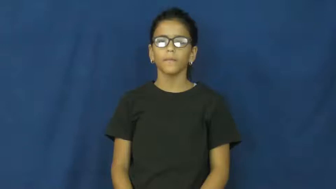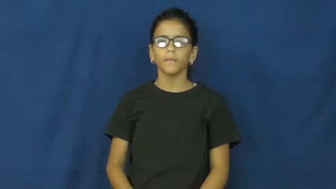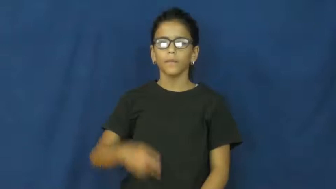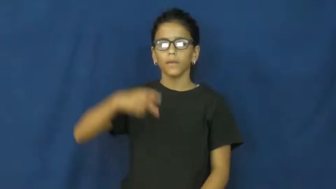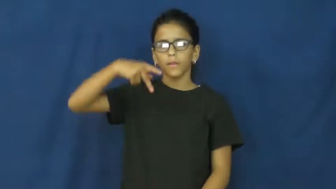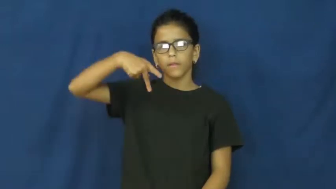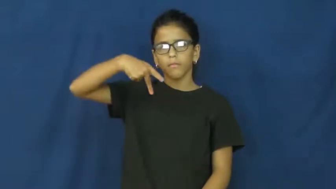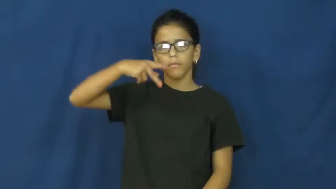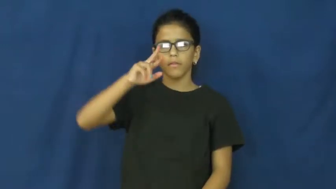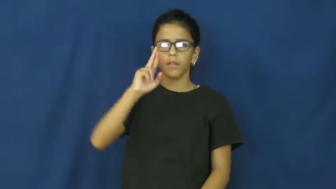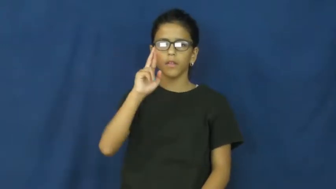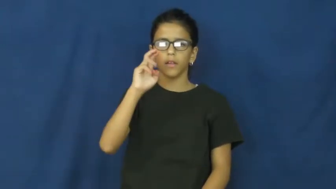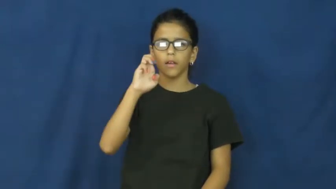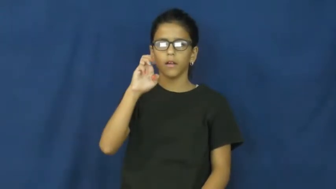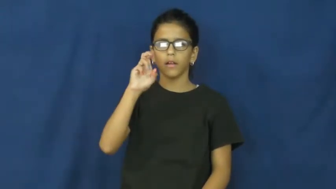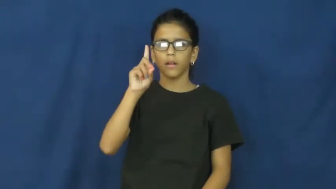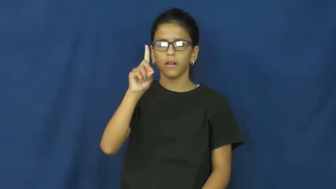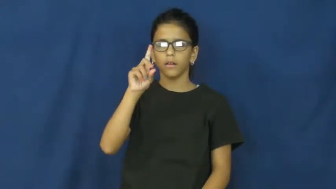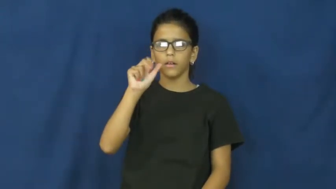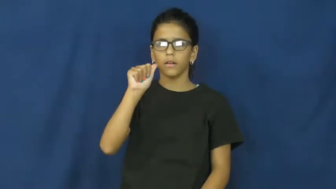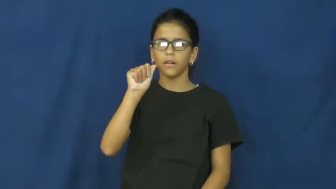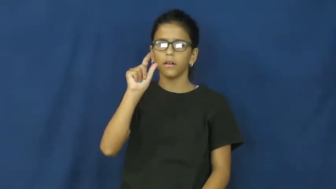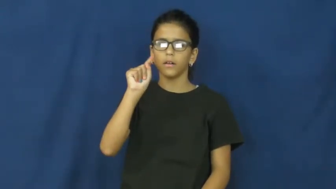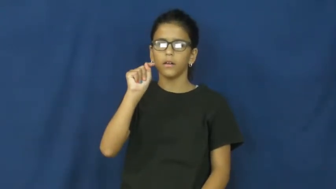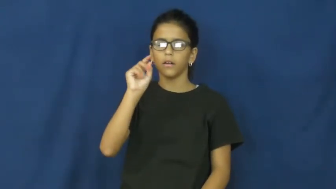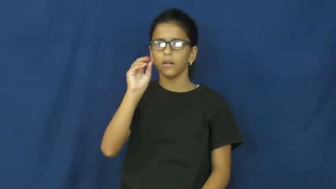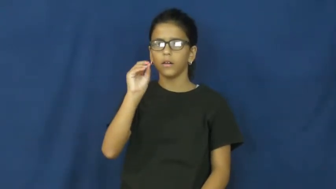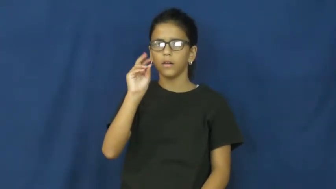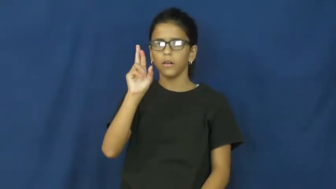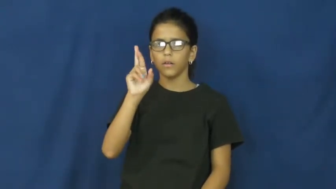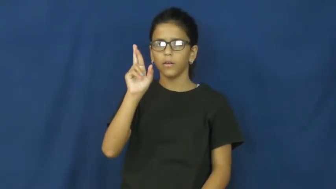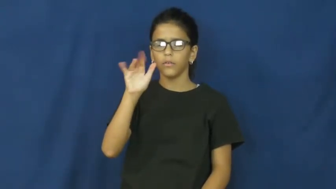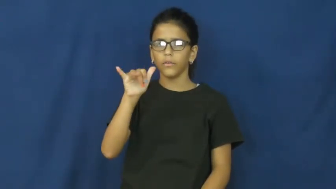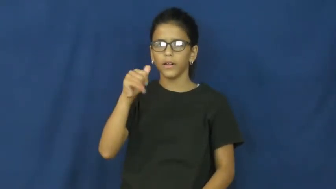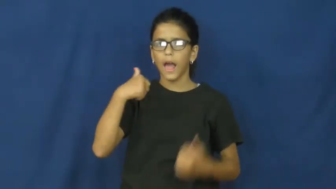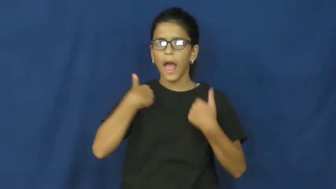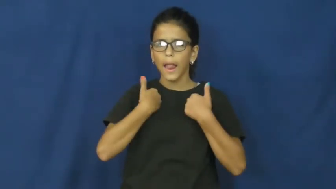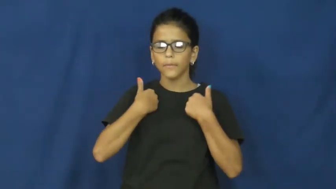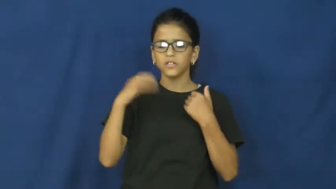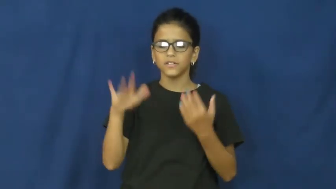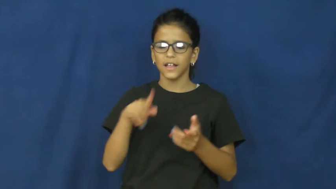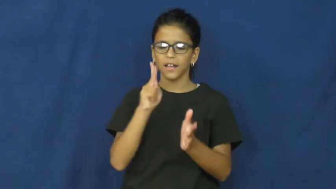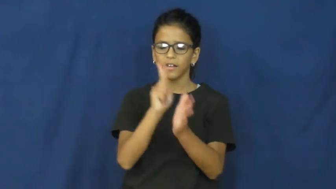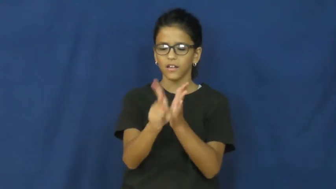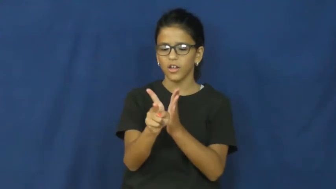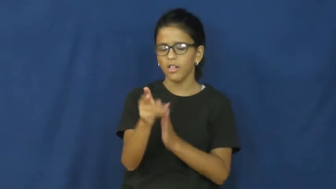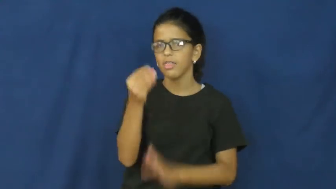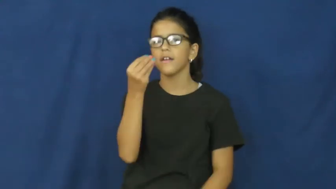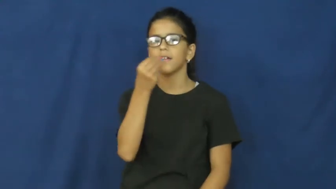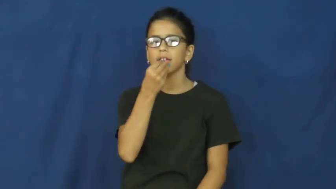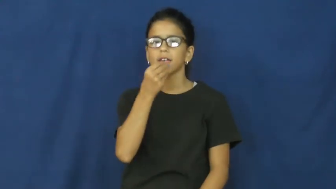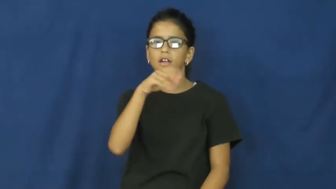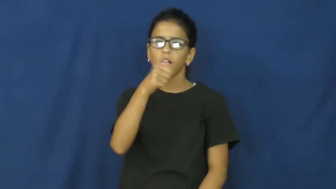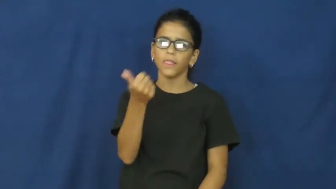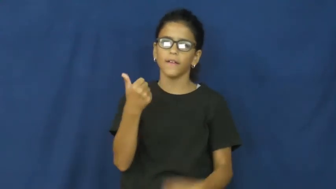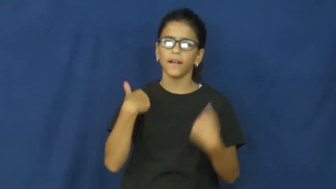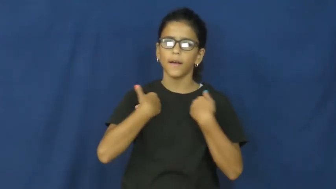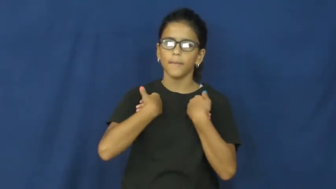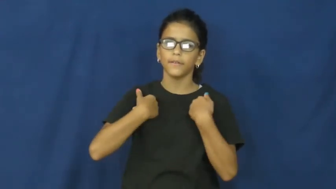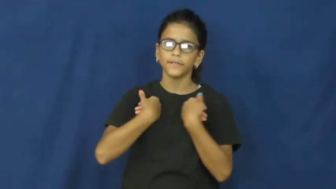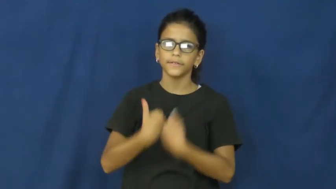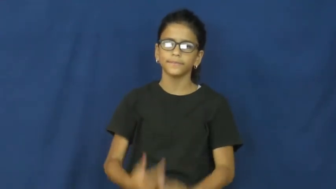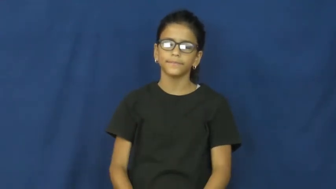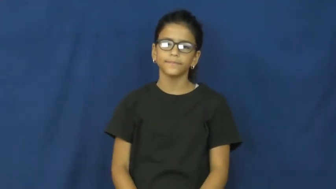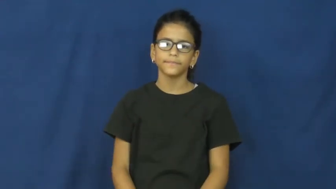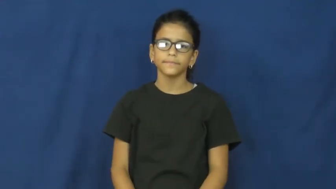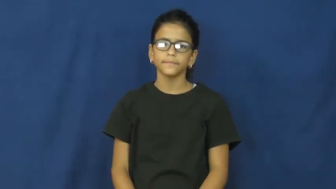predatory